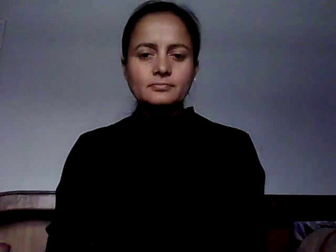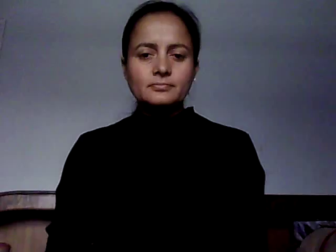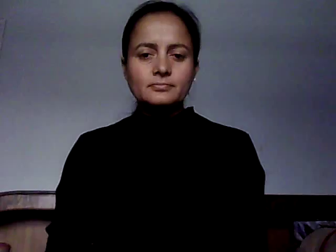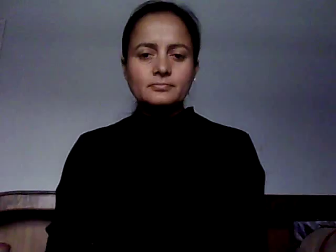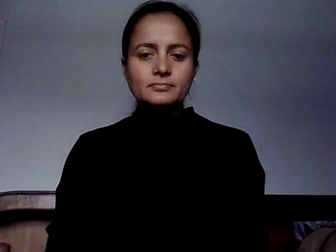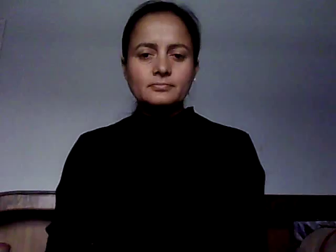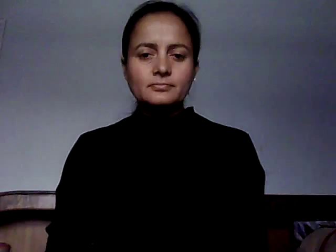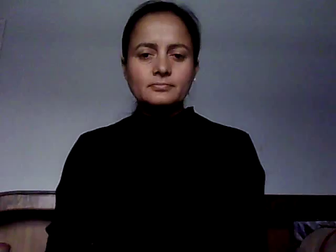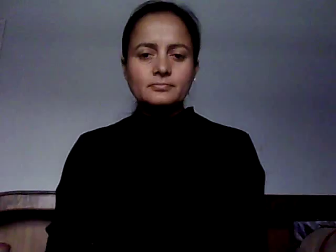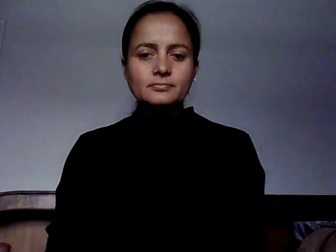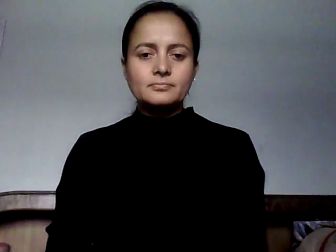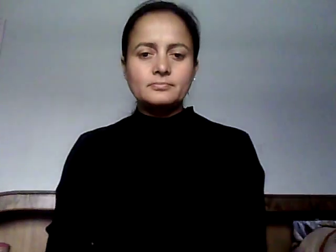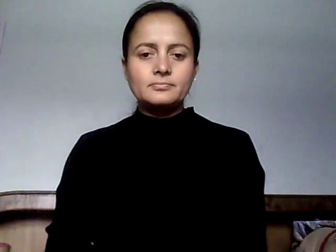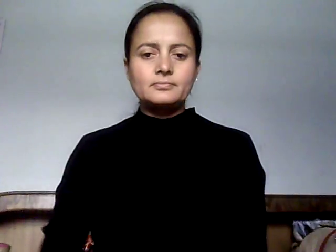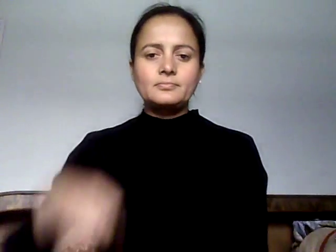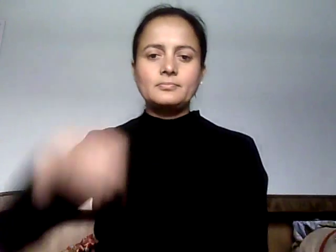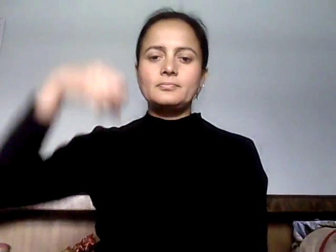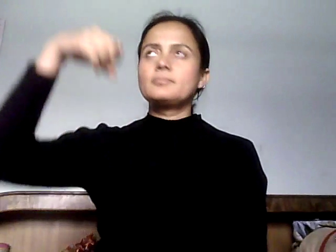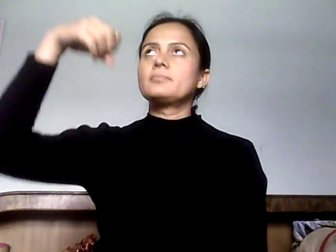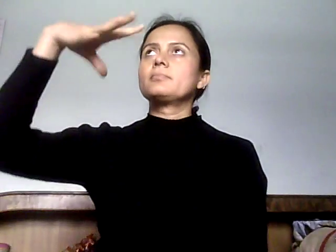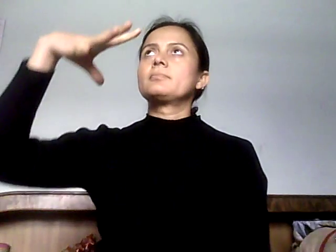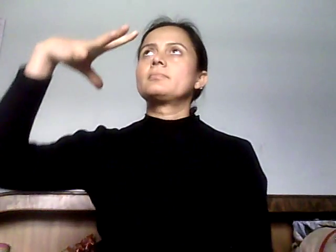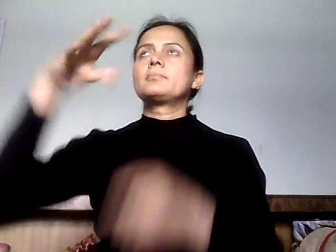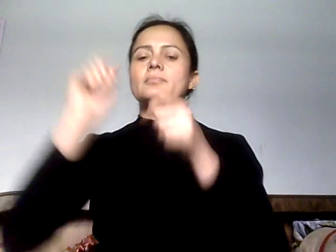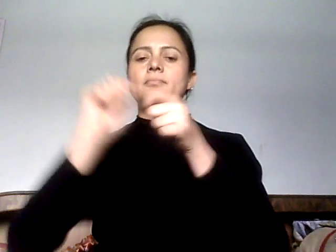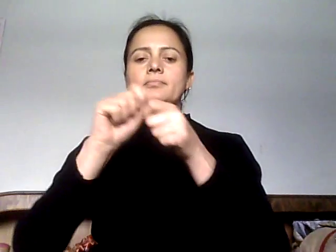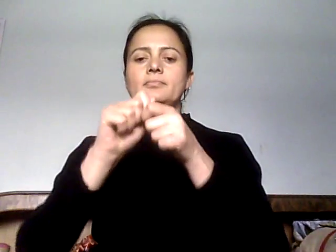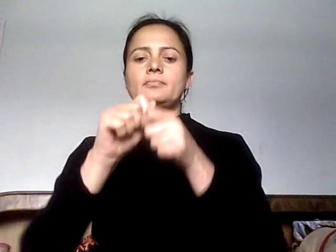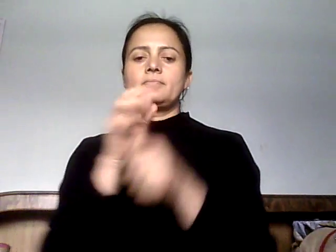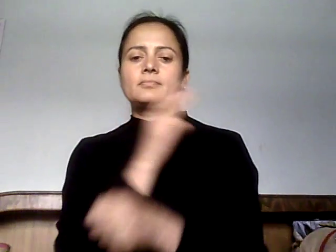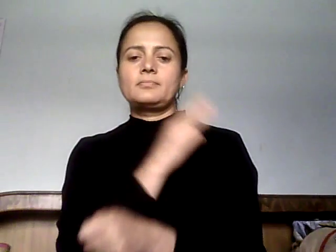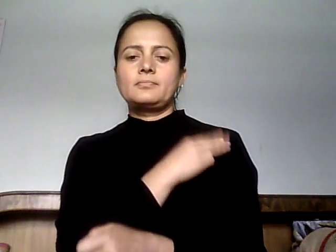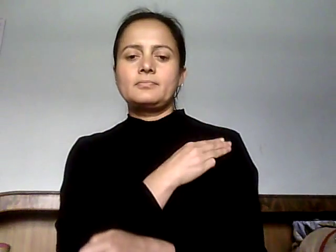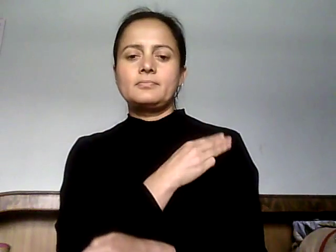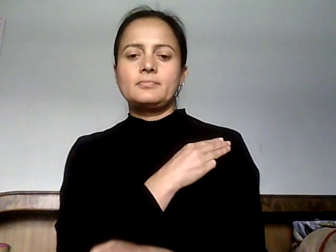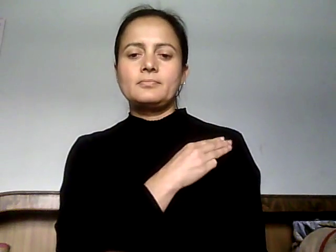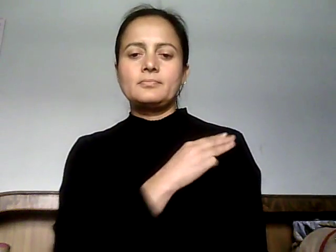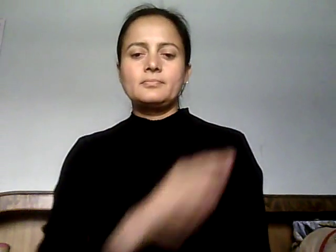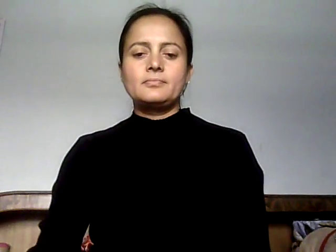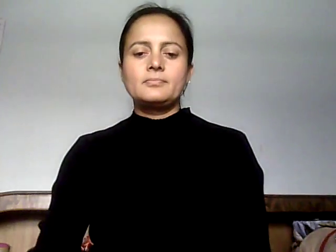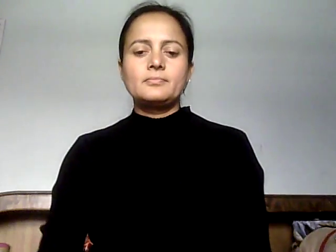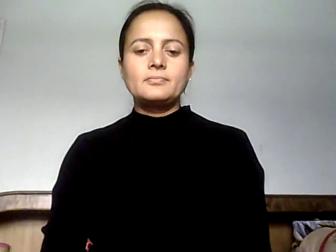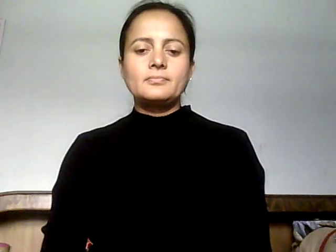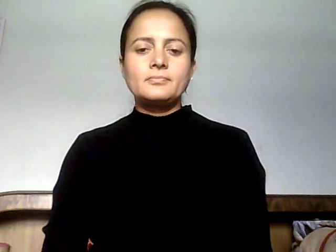electrician